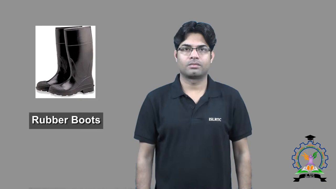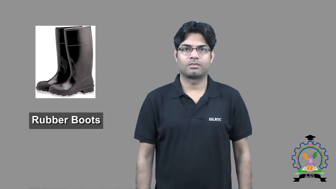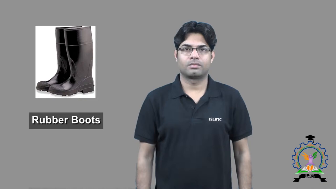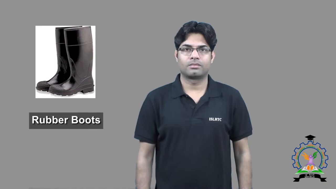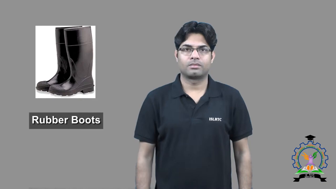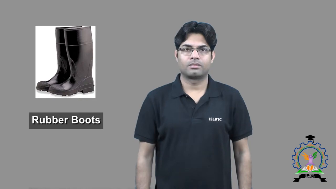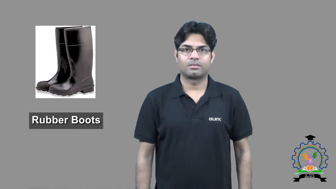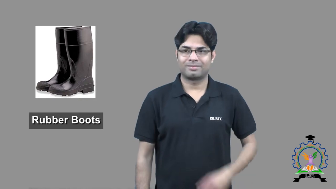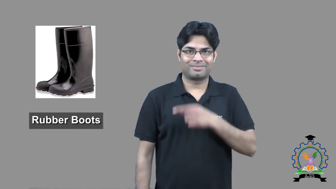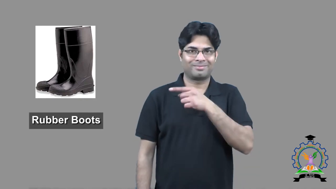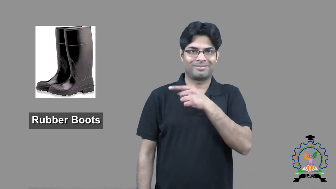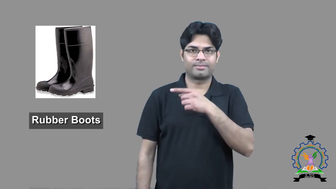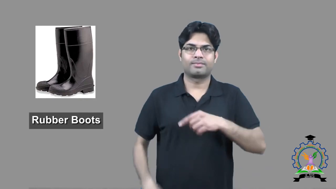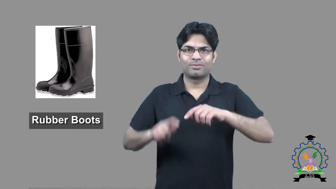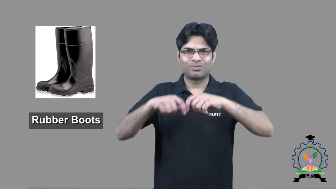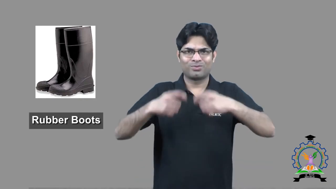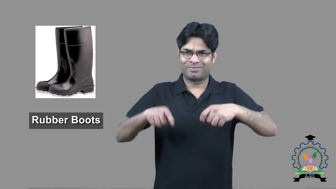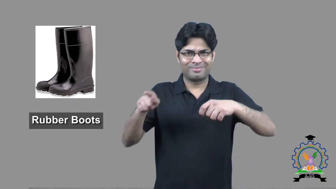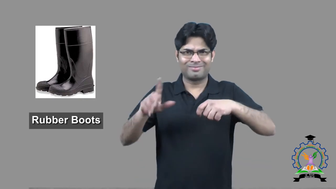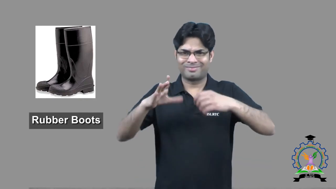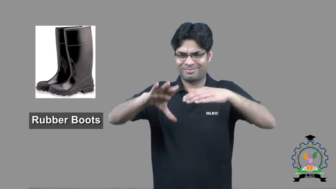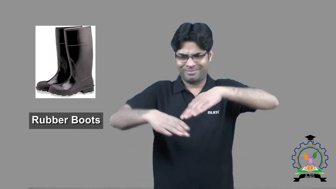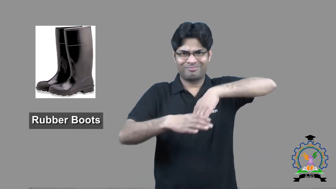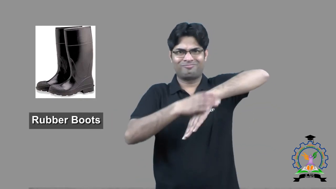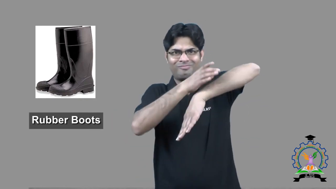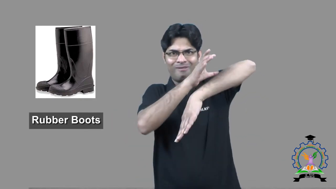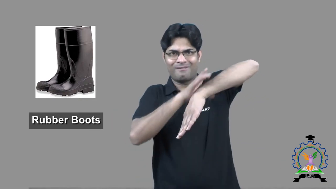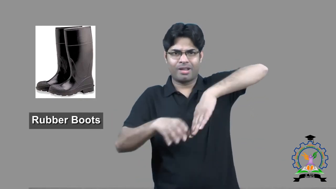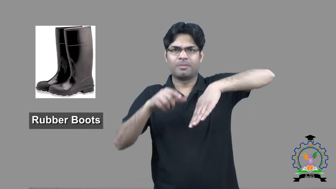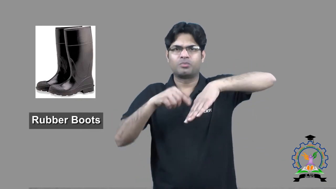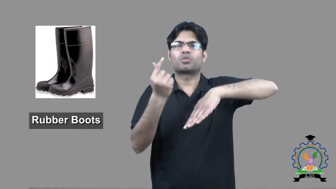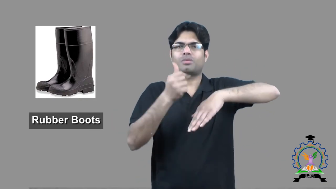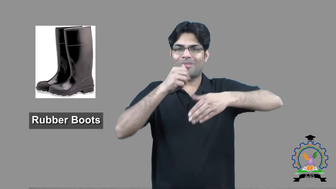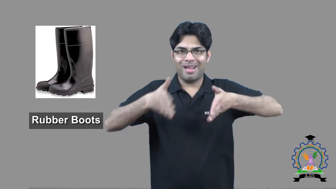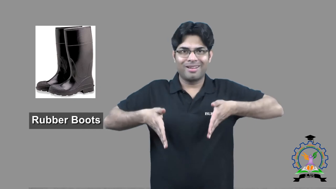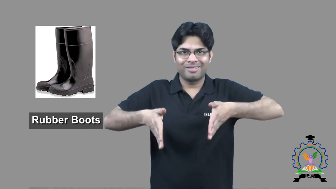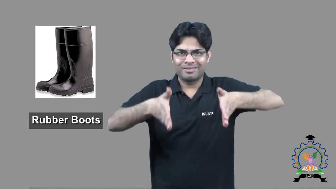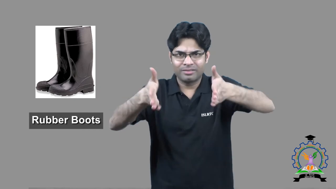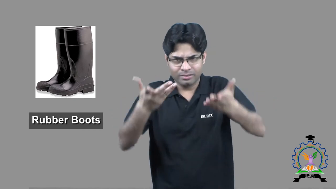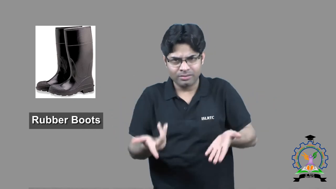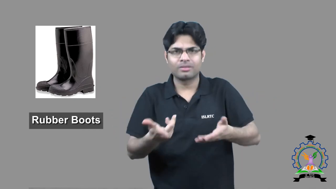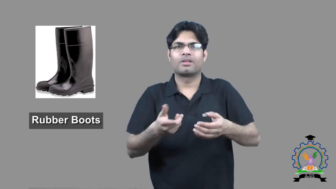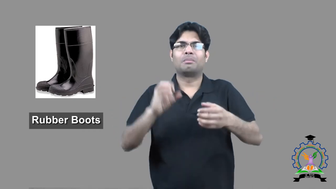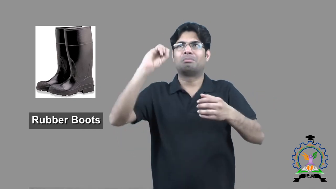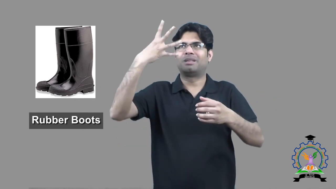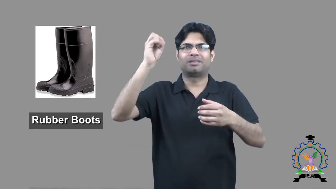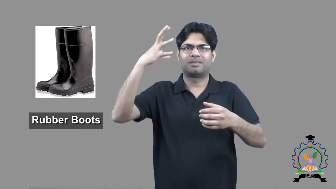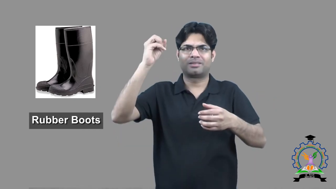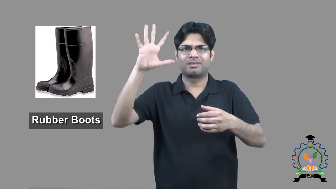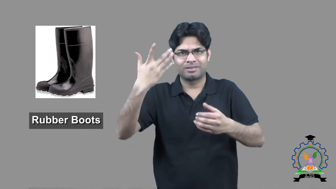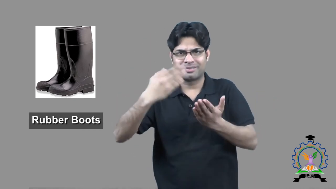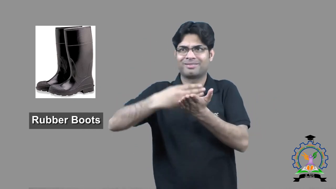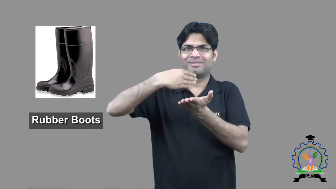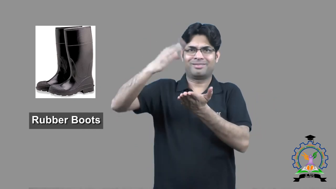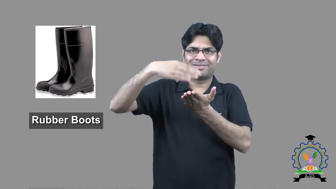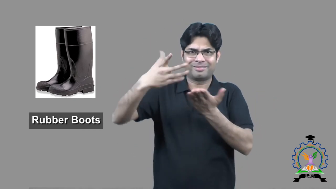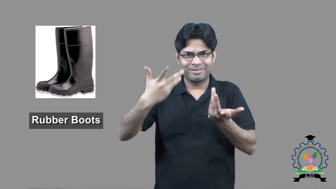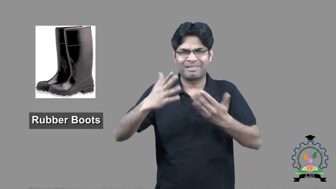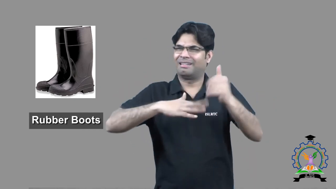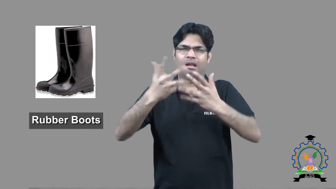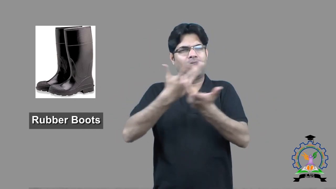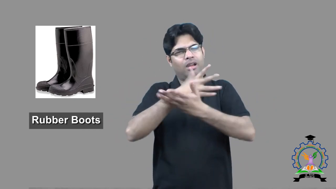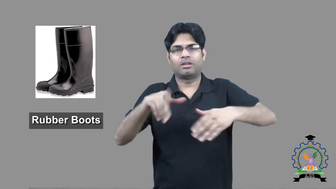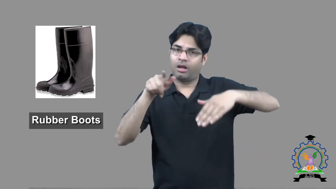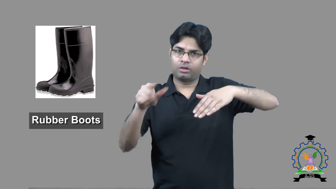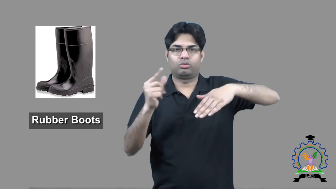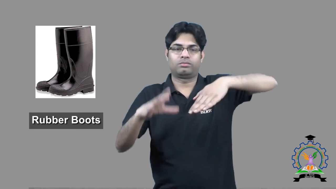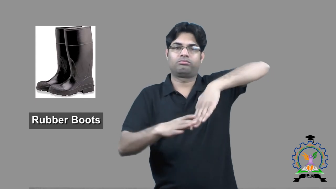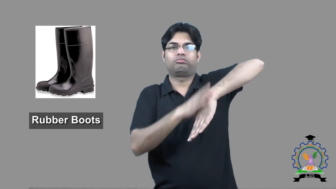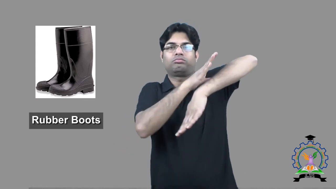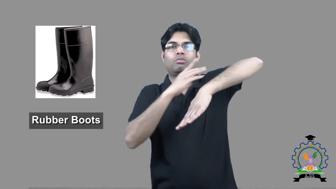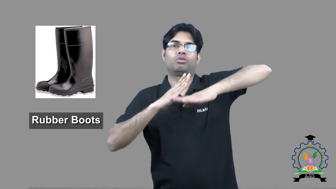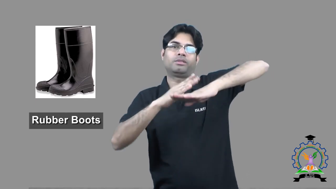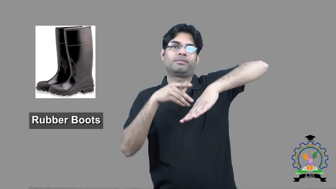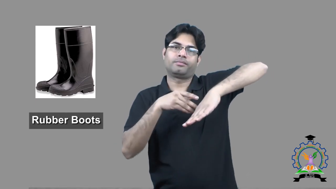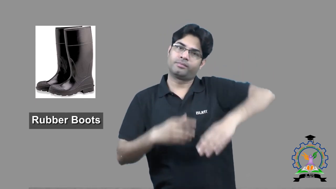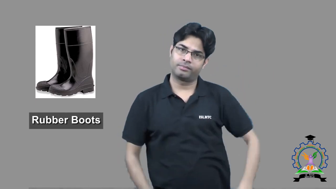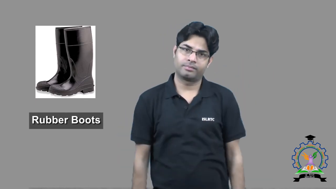Rubber Boots